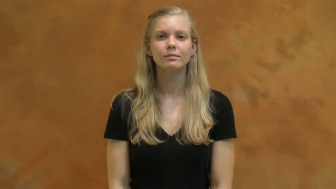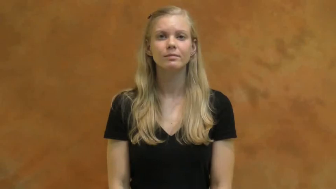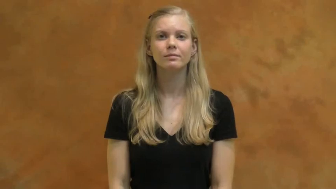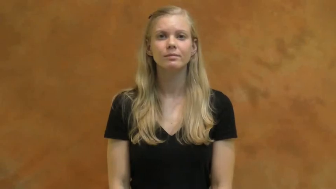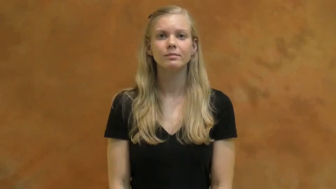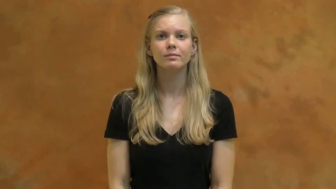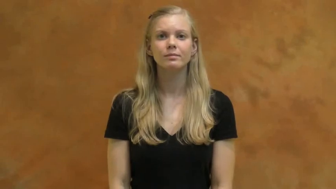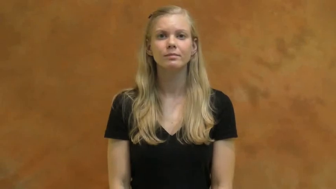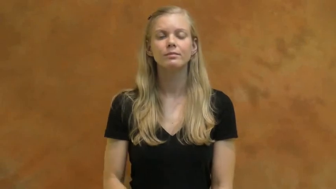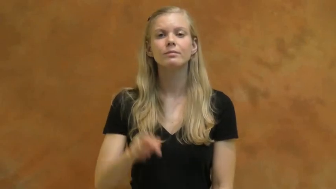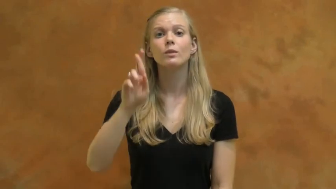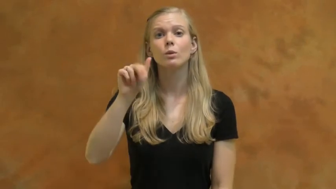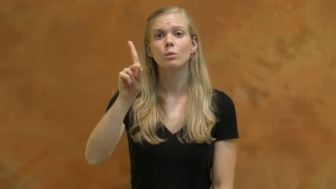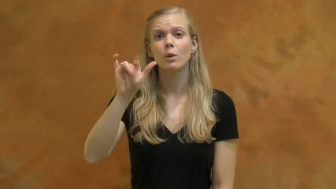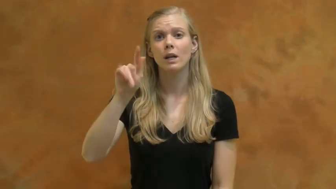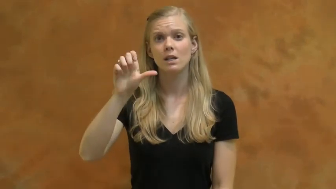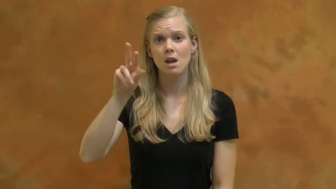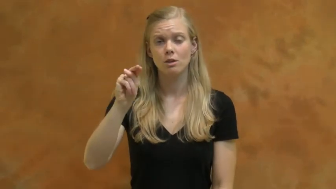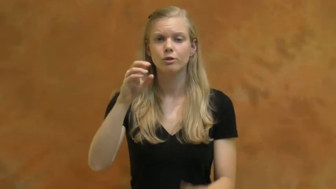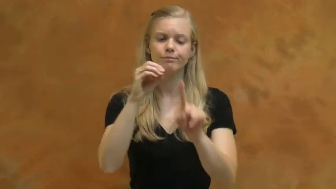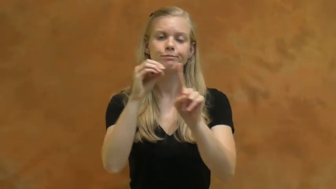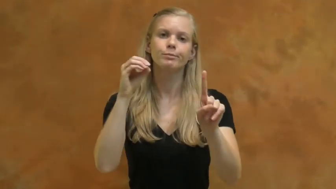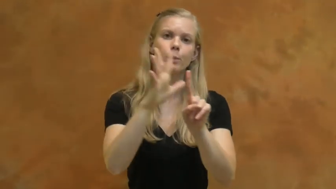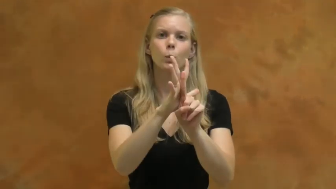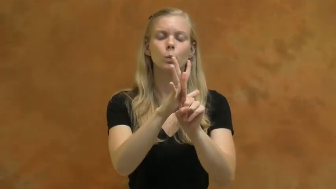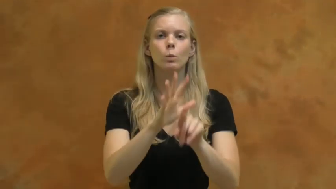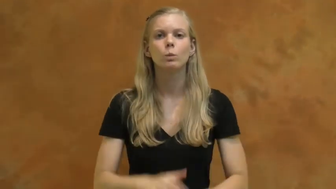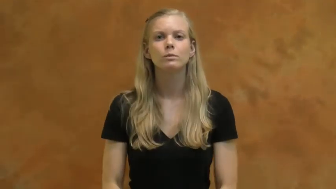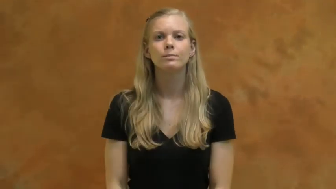irradiation